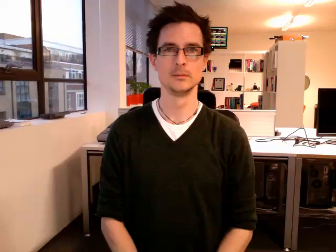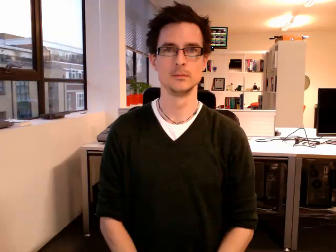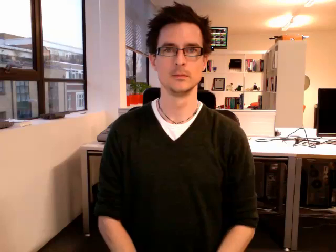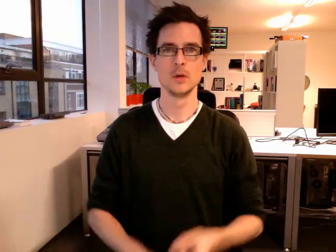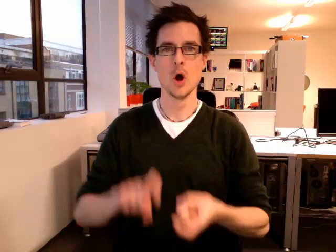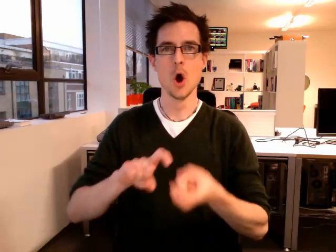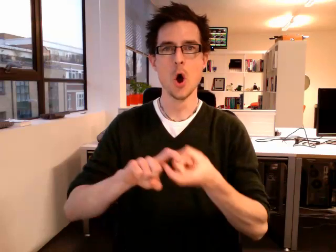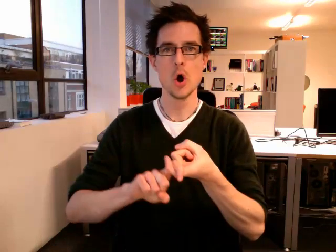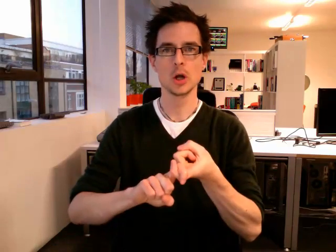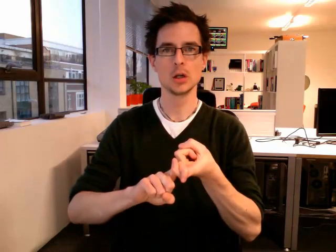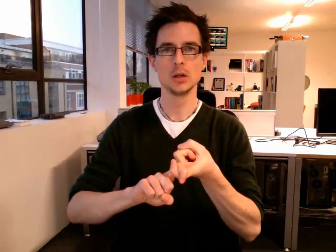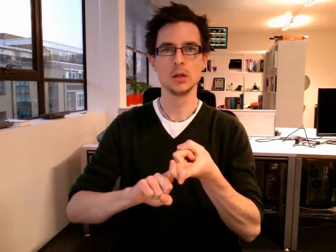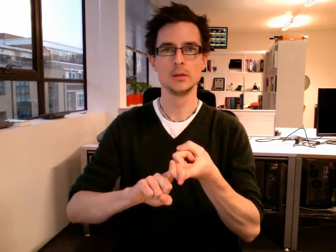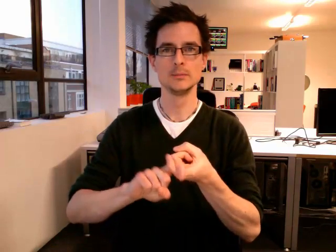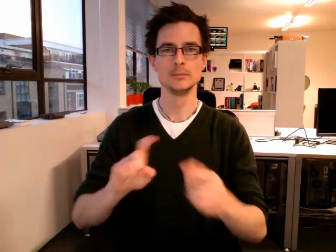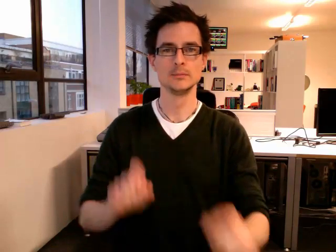hook